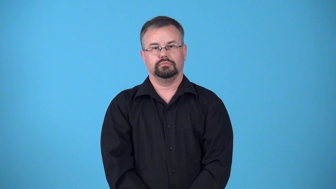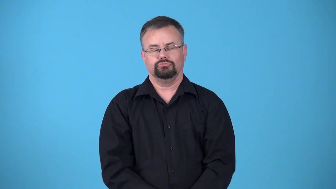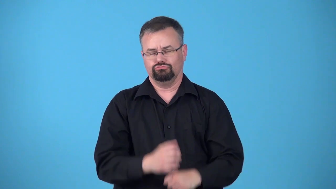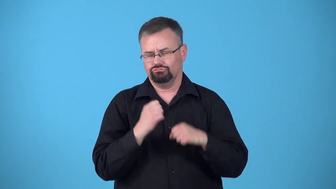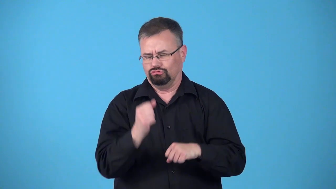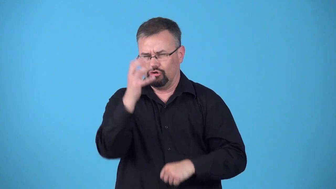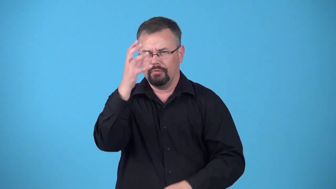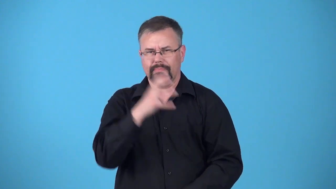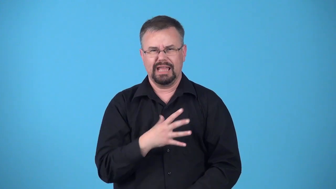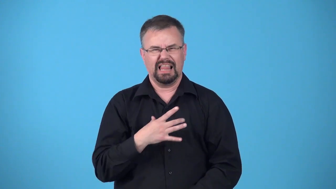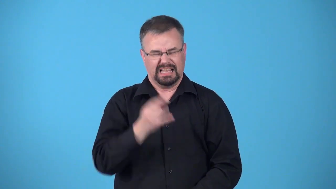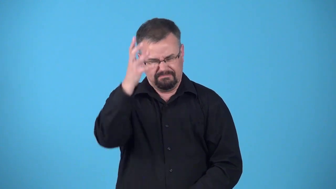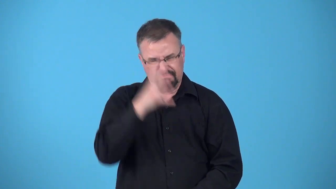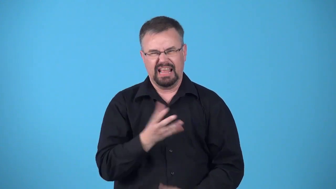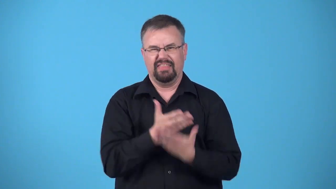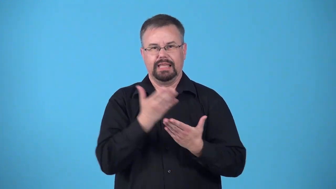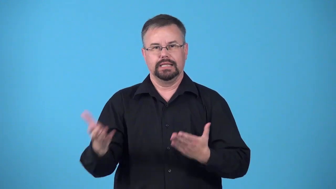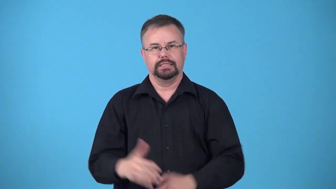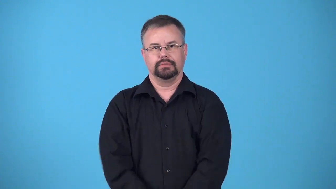man's man